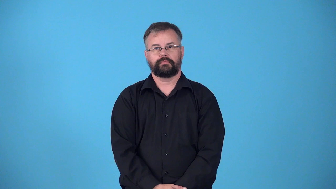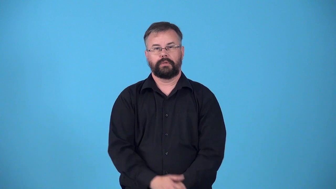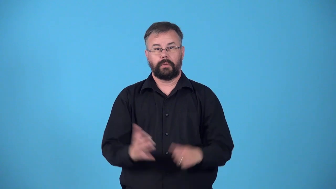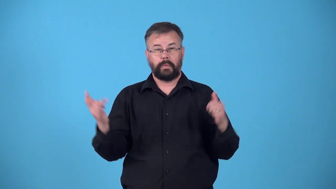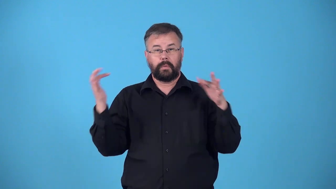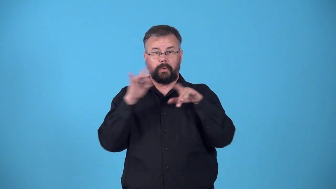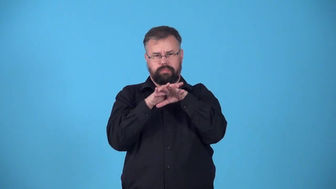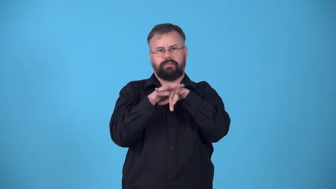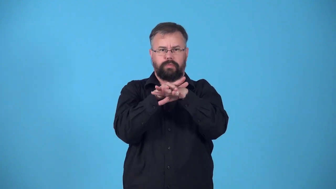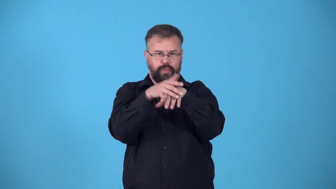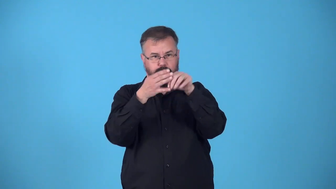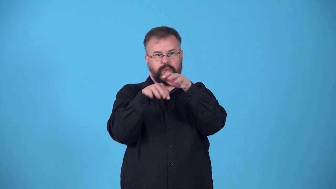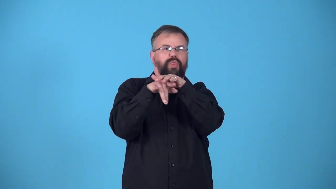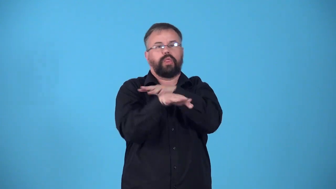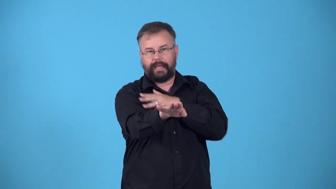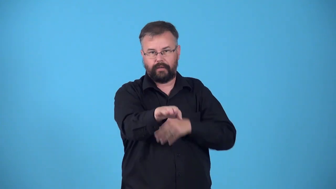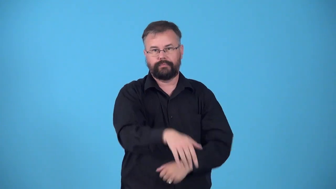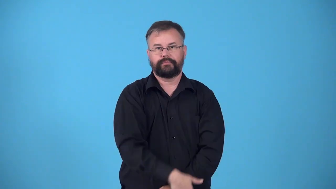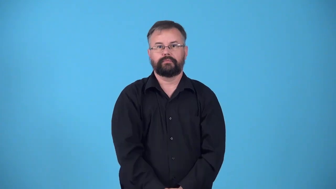pile in, pile into, pour in, pour into